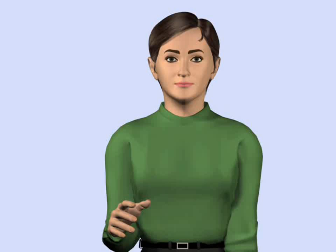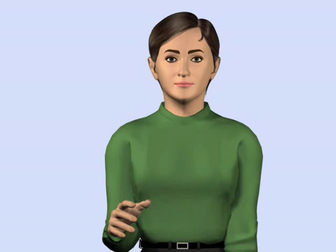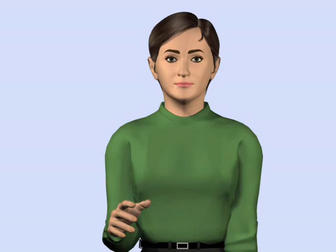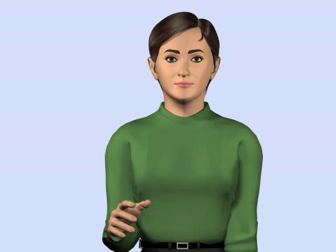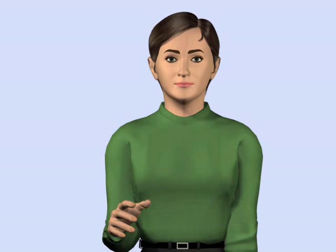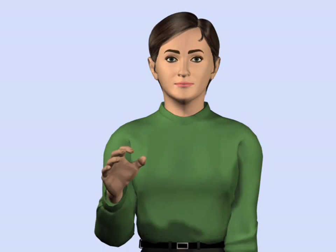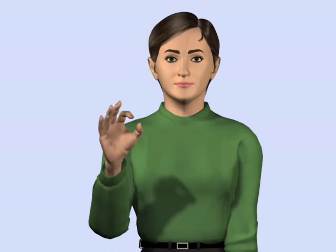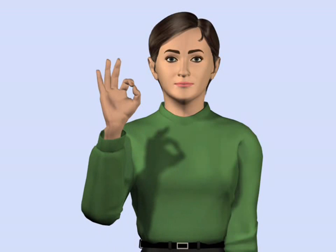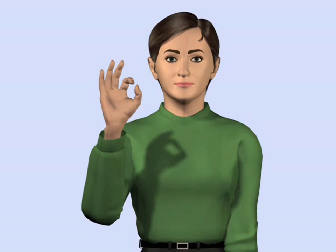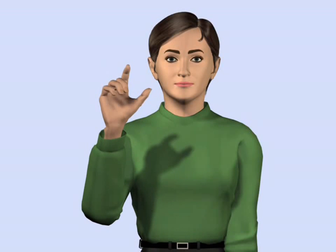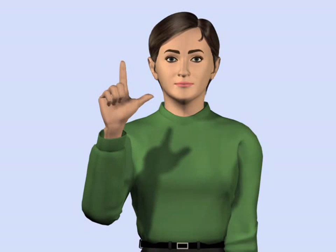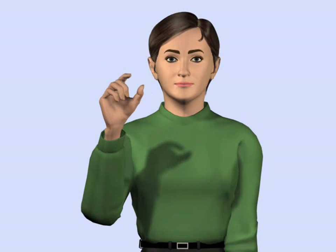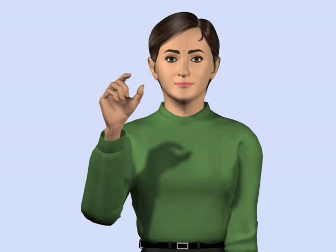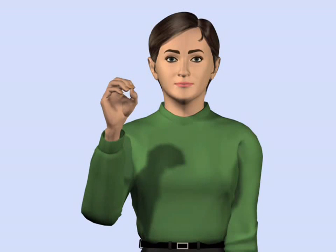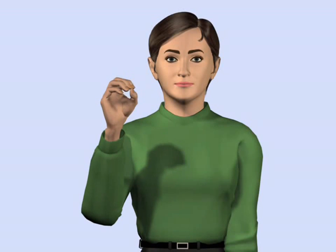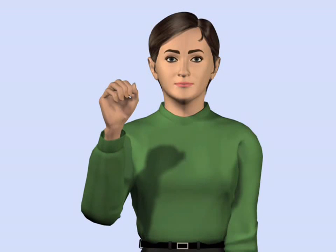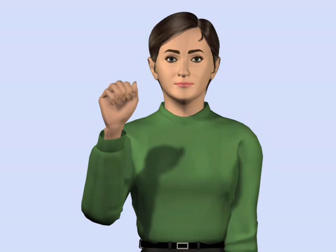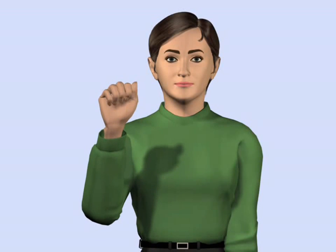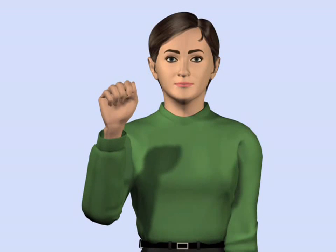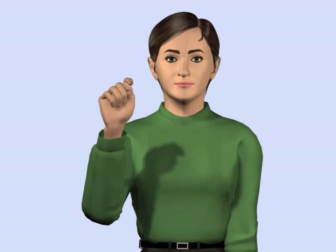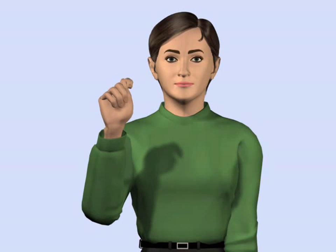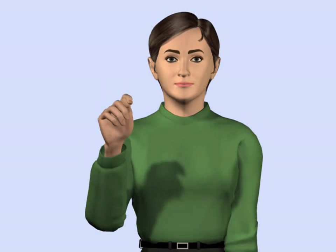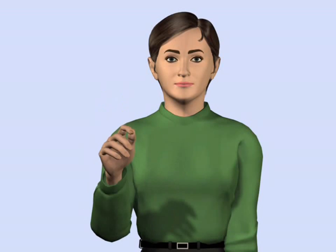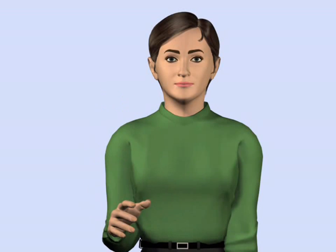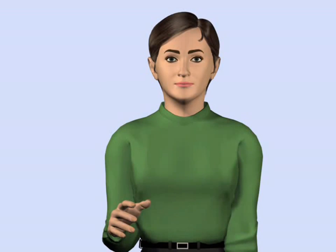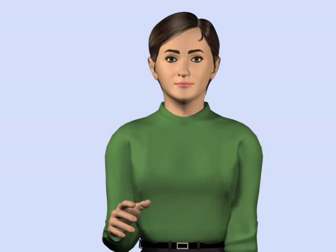float-parade